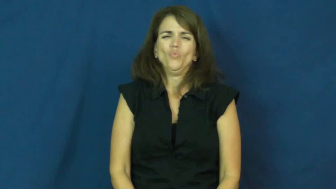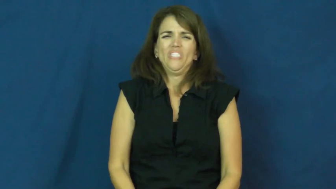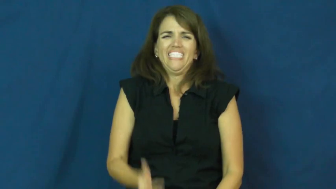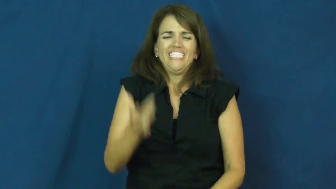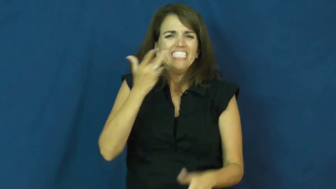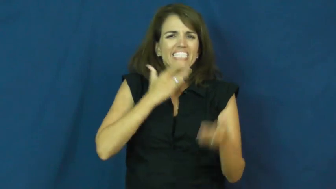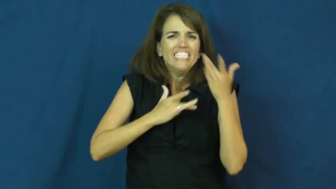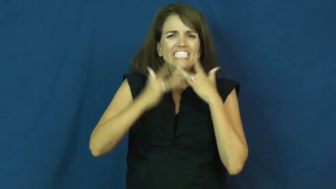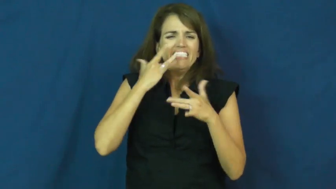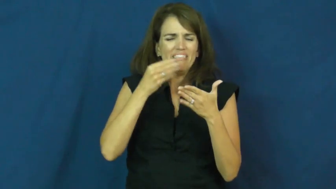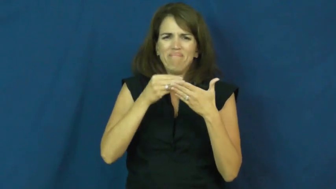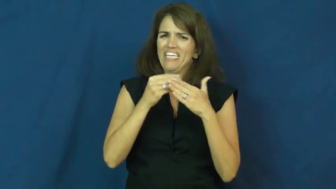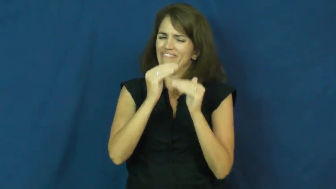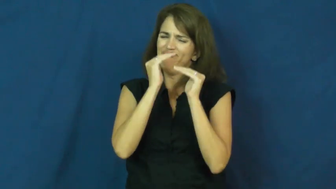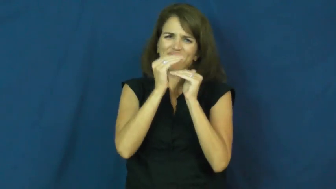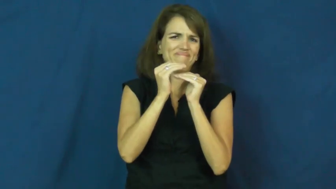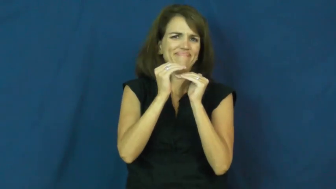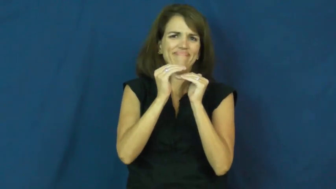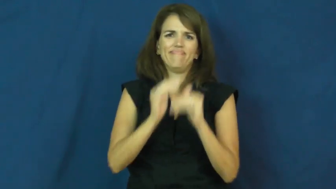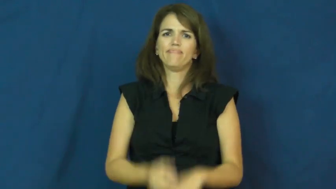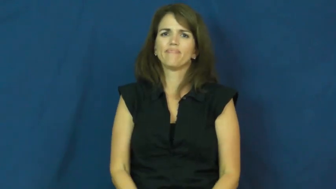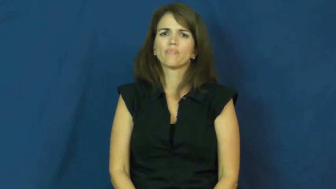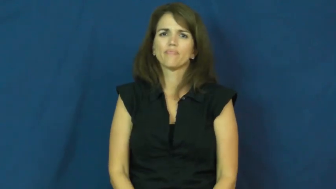feel the pinch